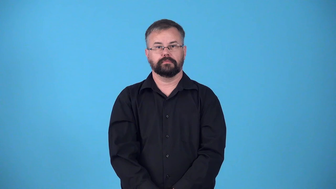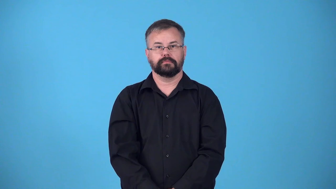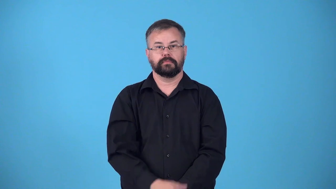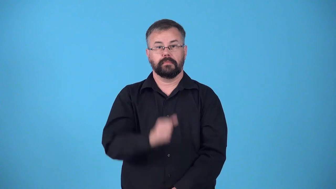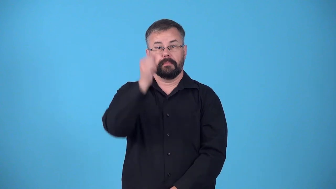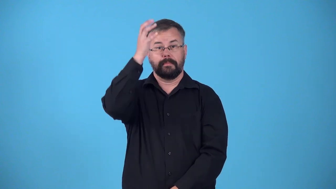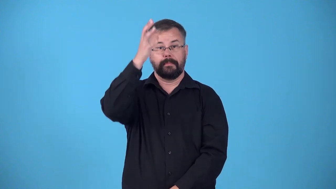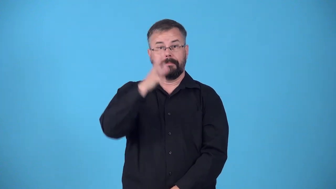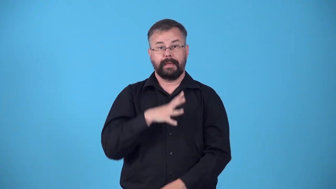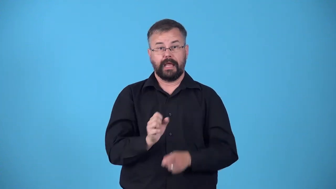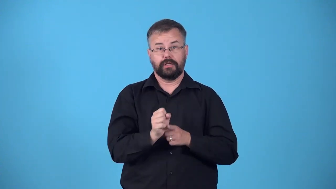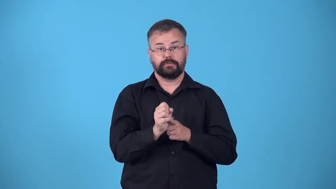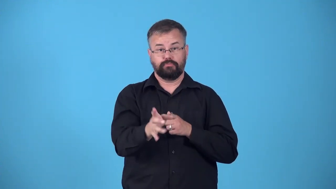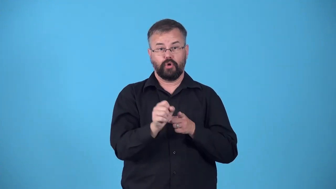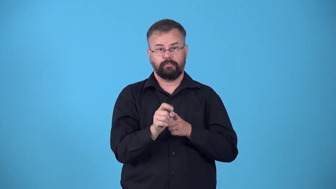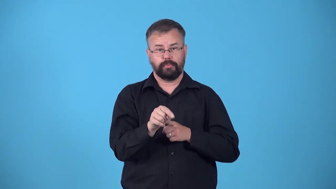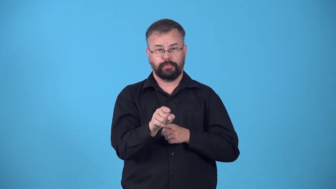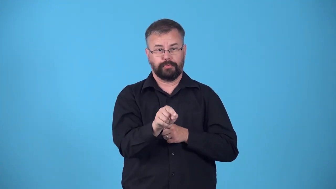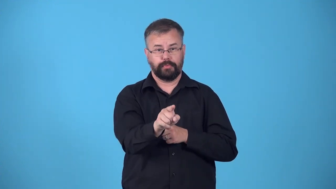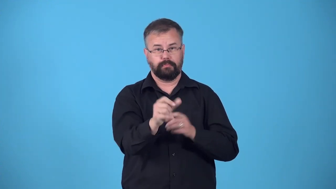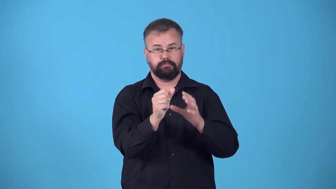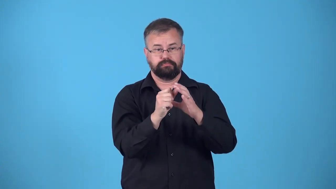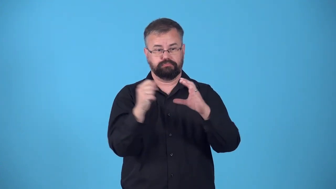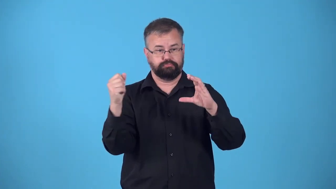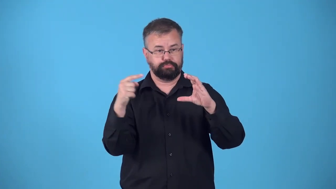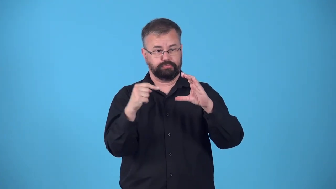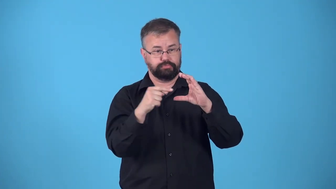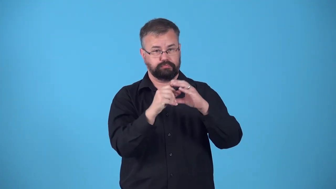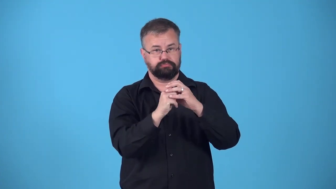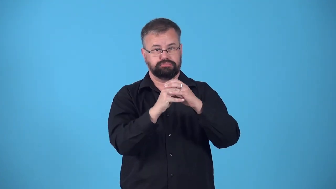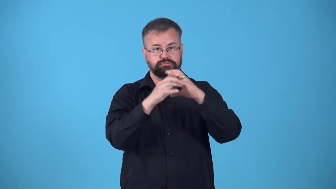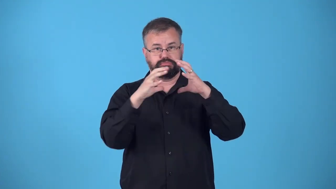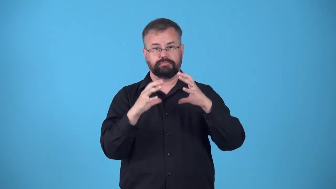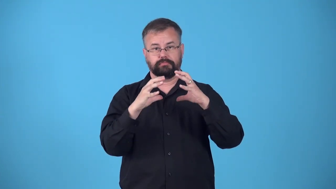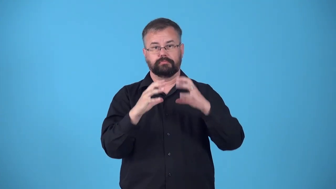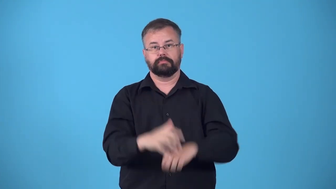fertilize-egg